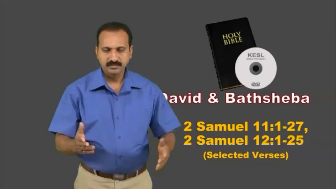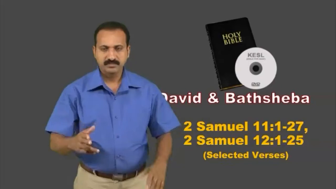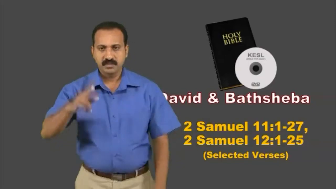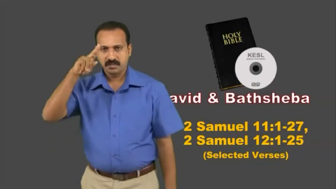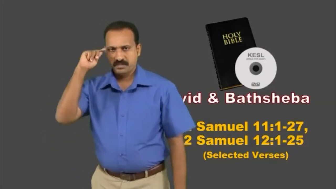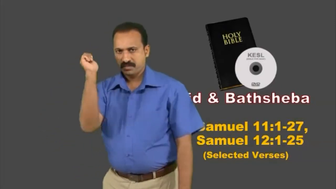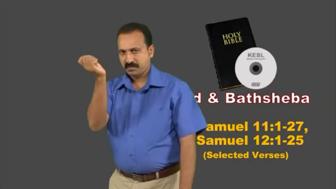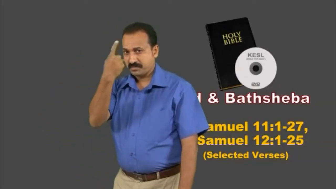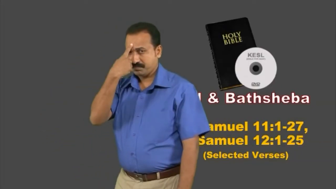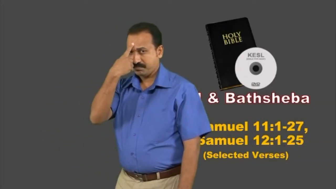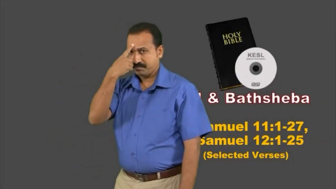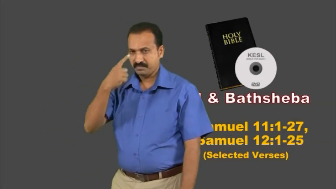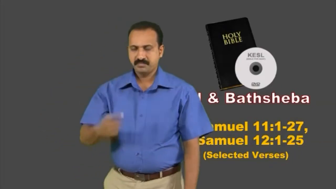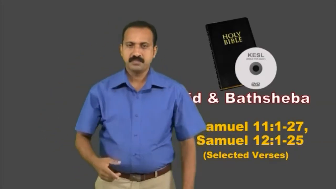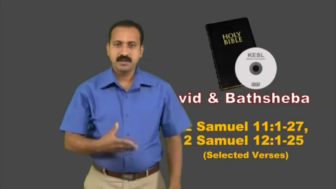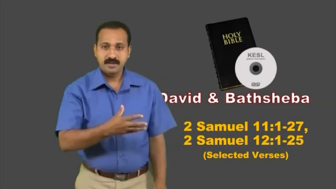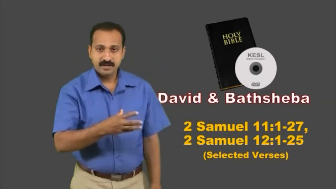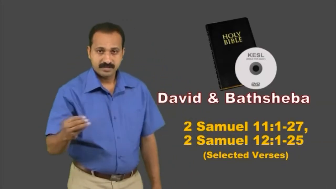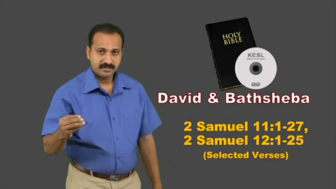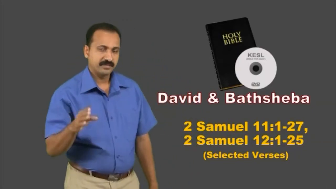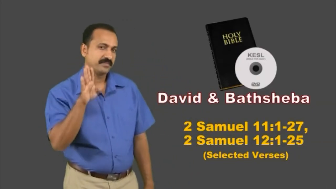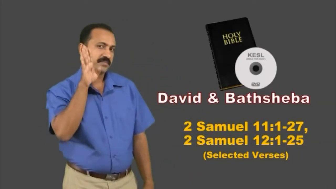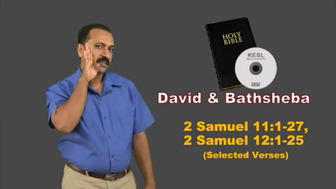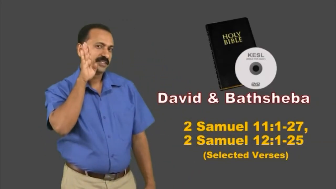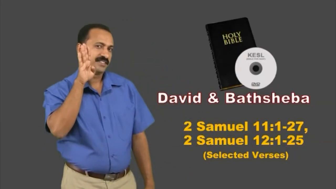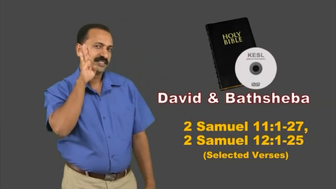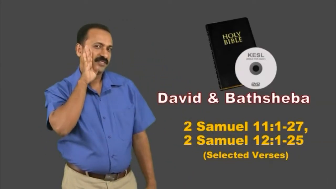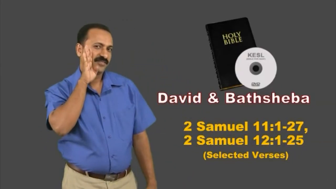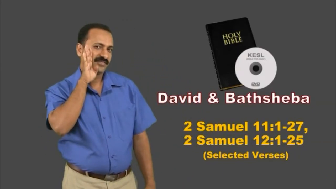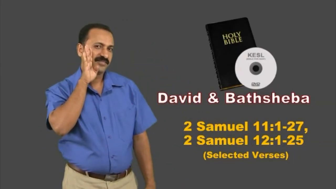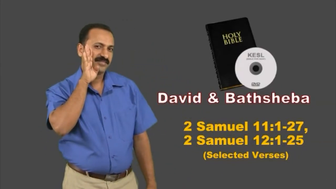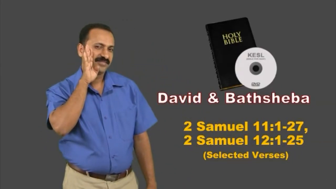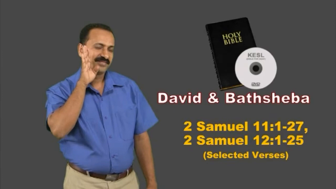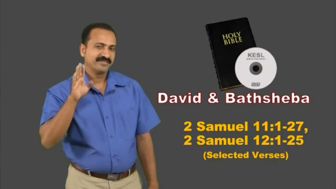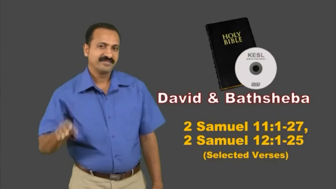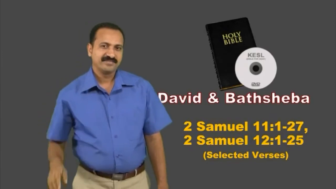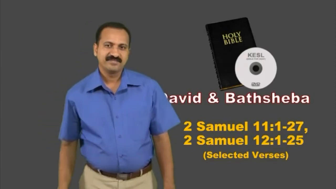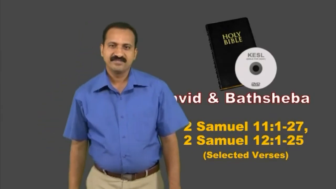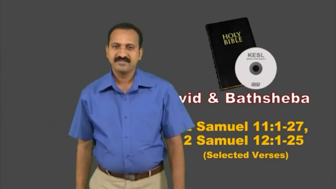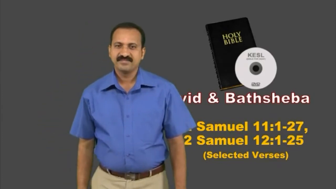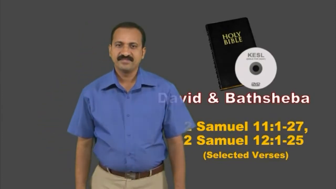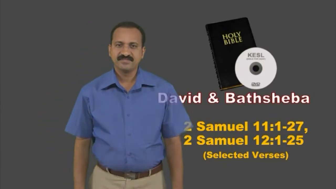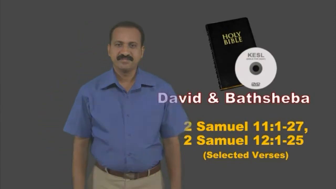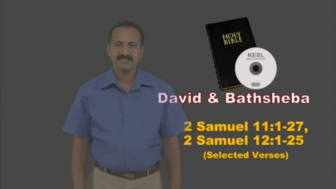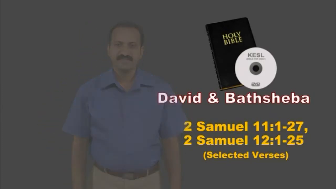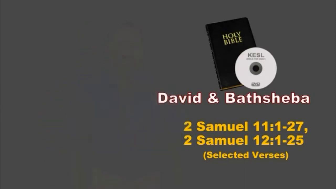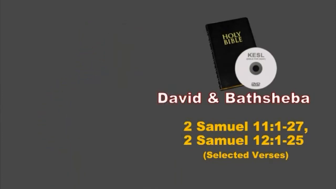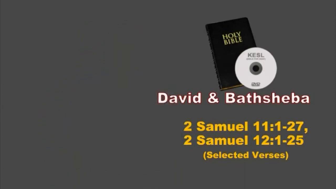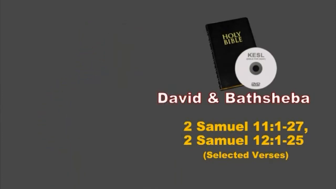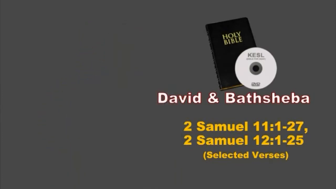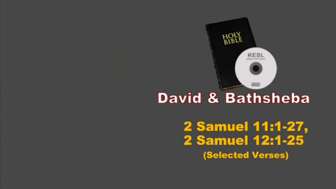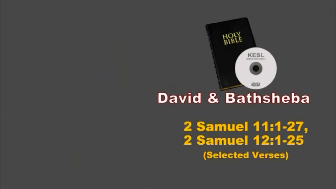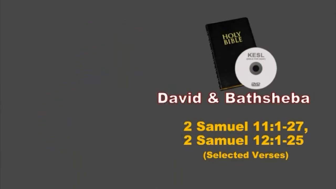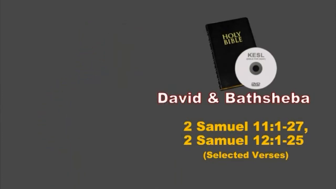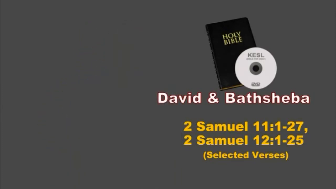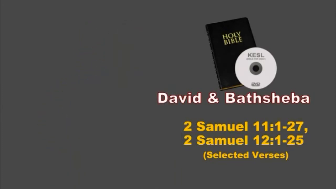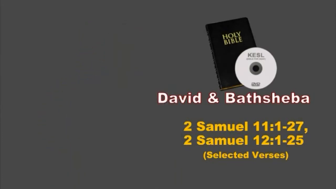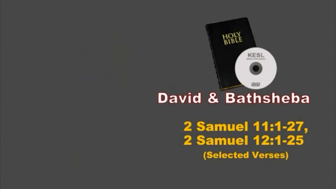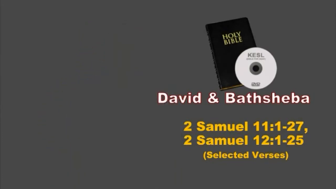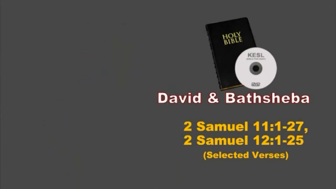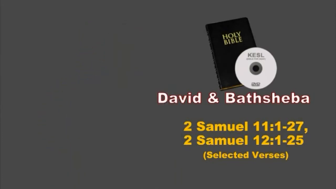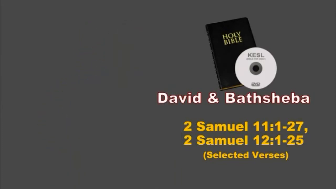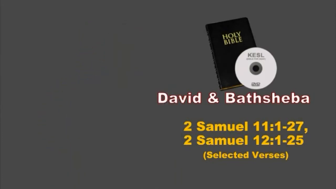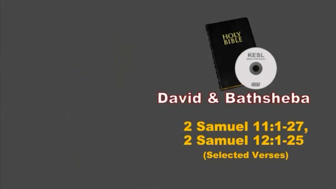David & Bathsheba